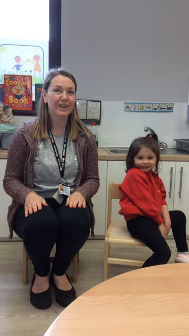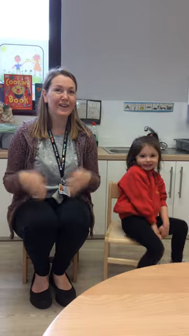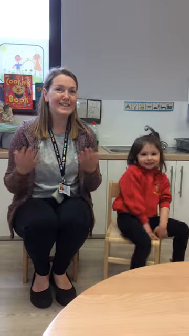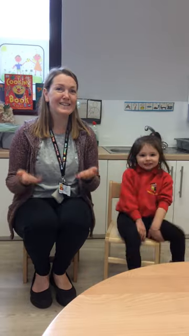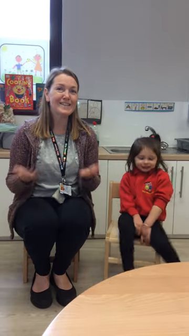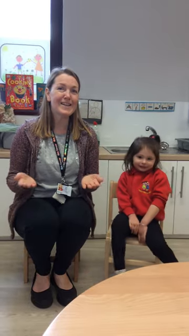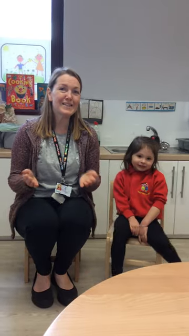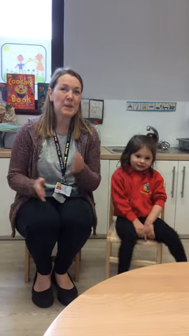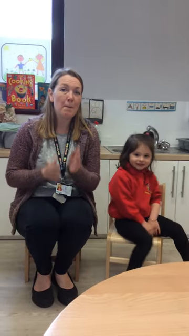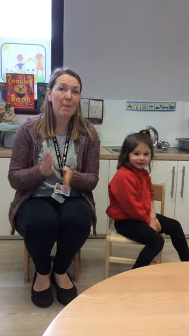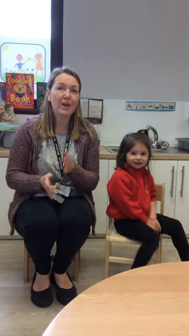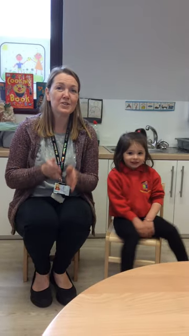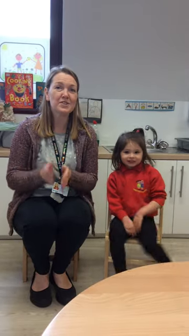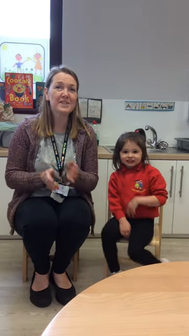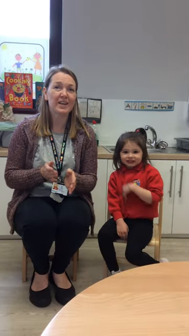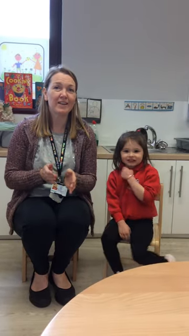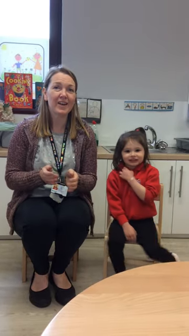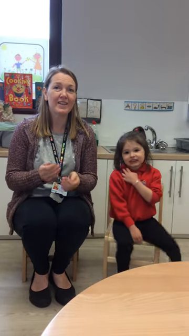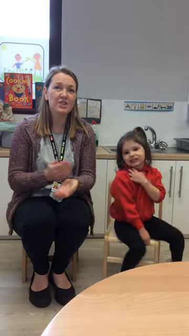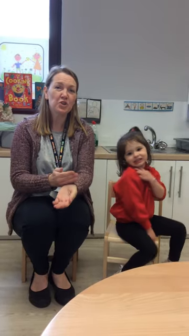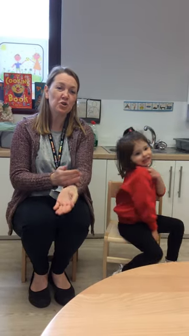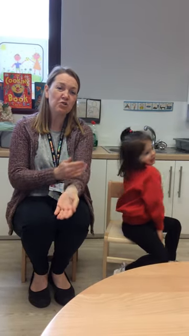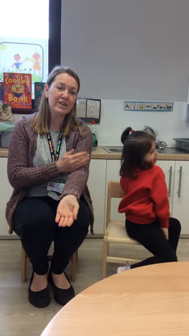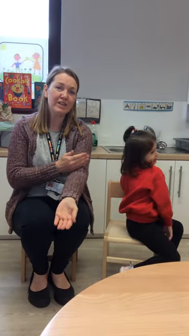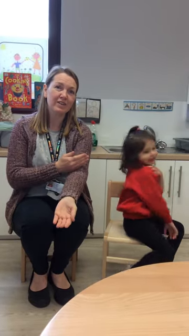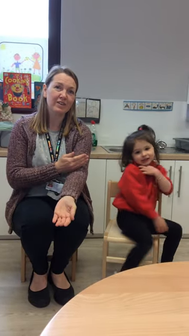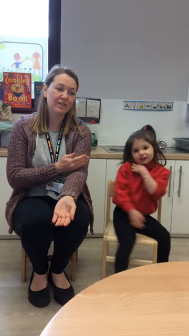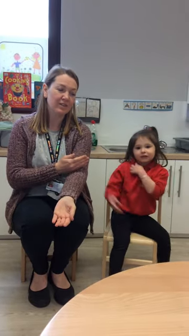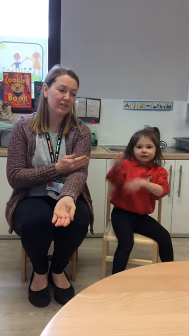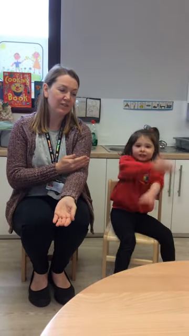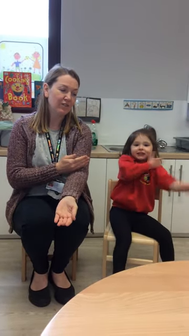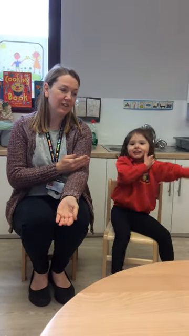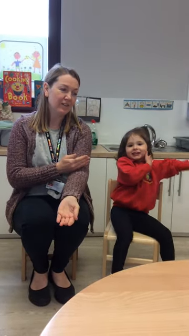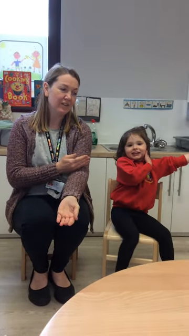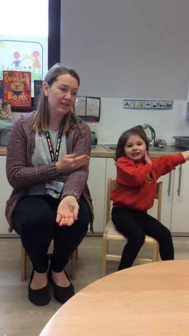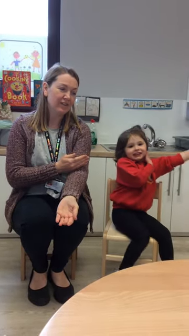Green